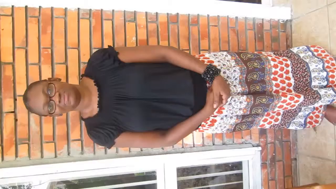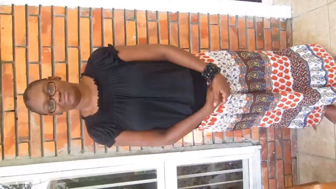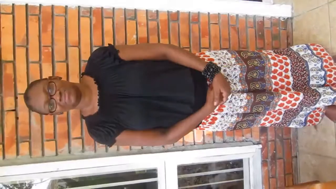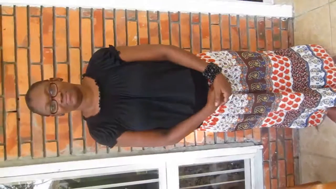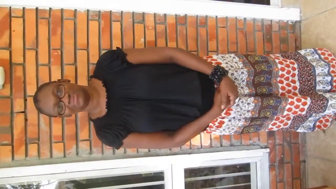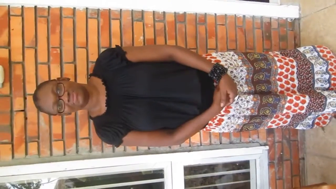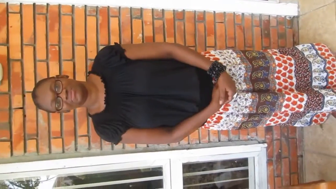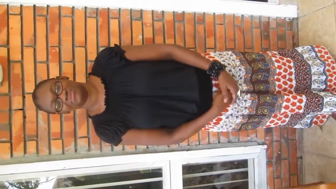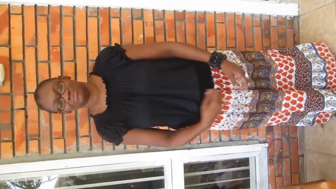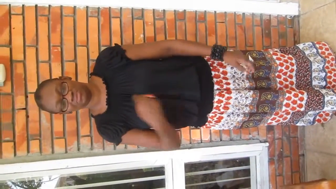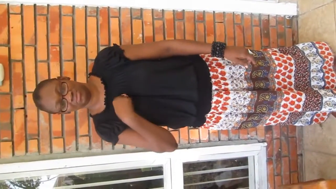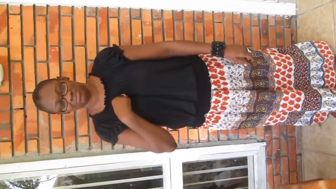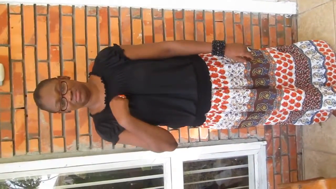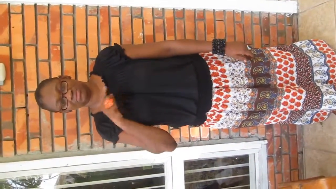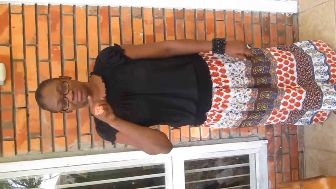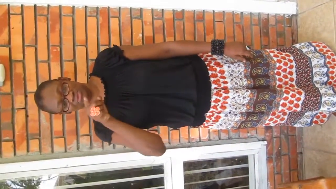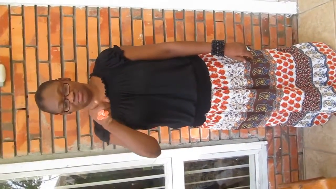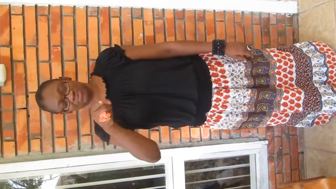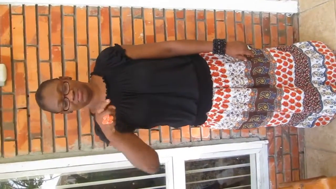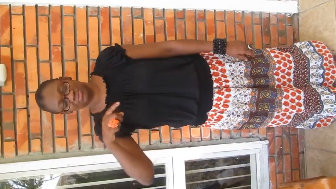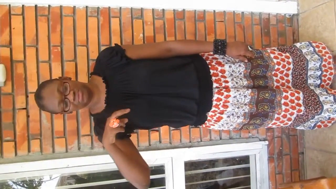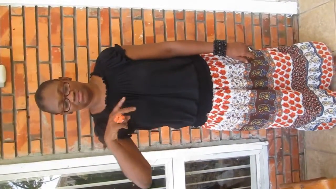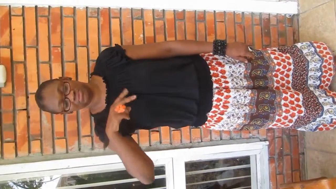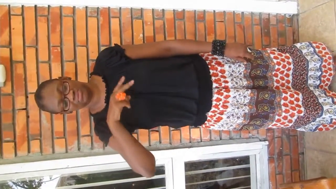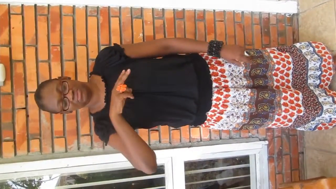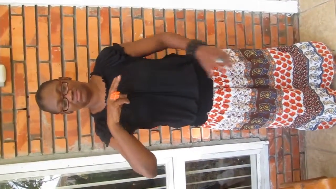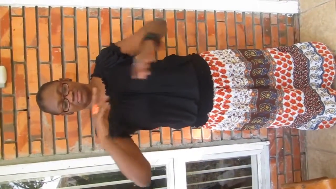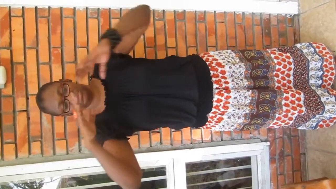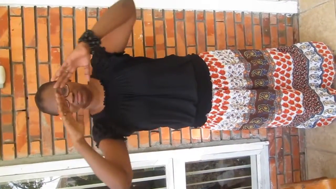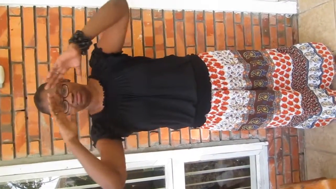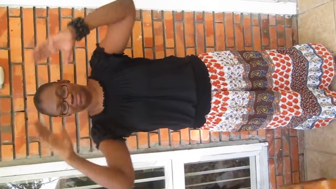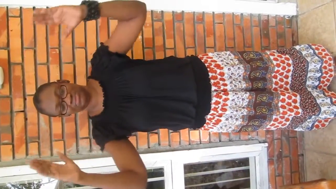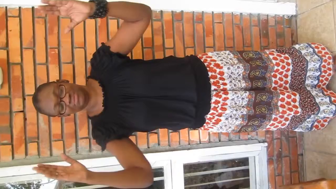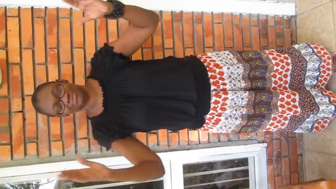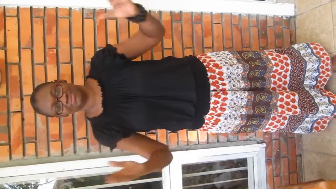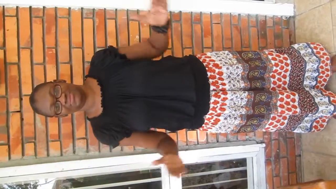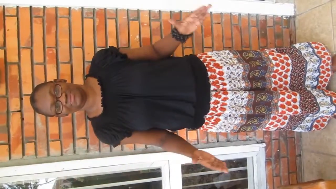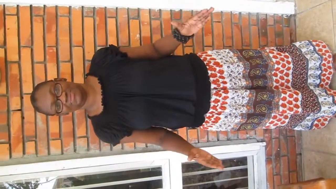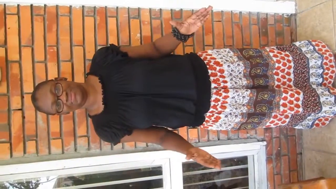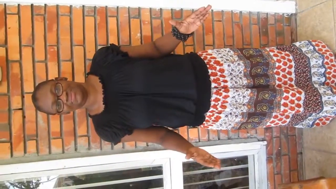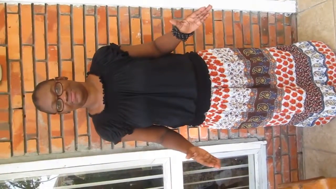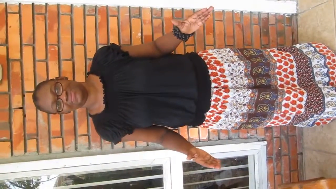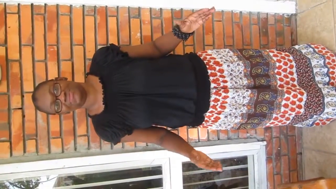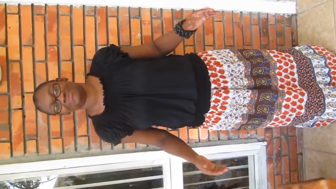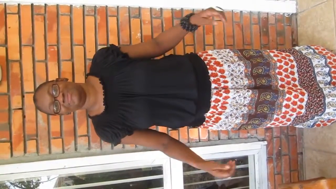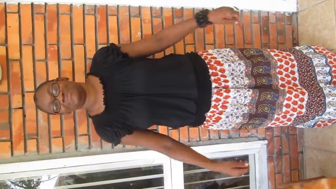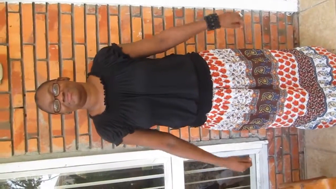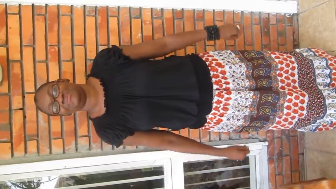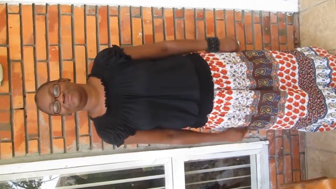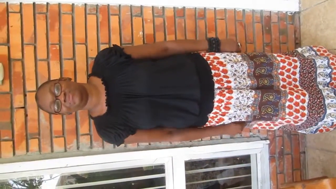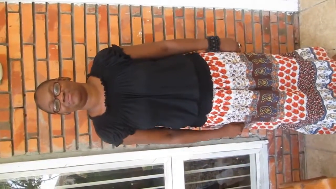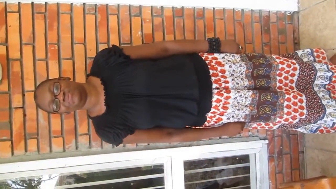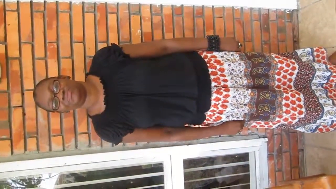home